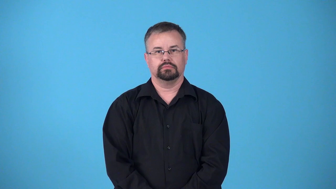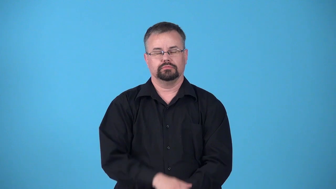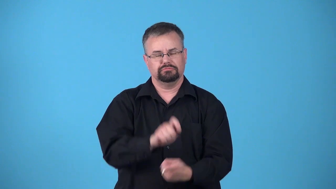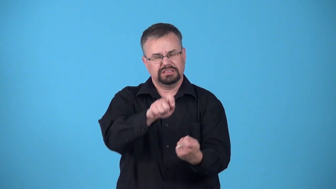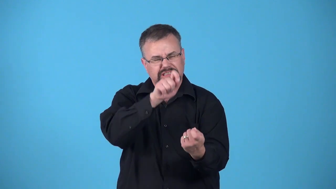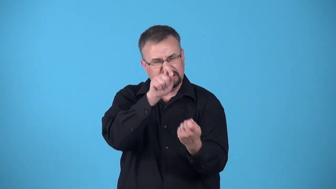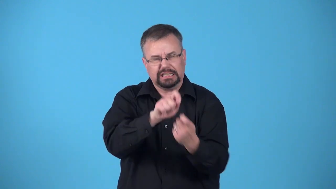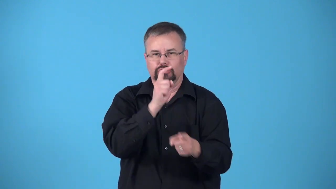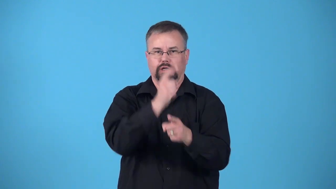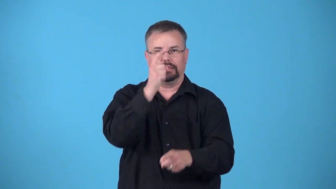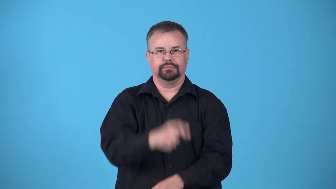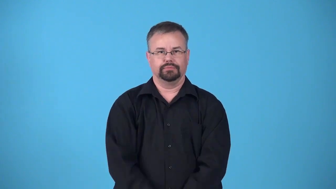hit the mark, hit the nail on the head